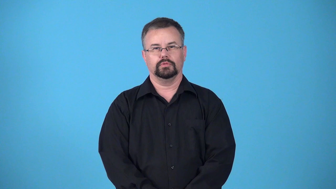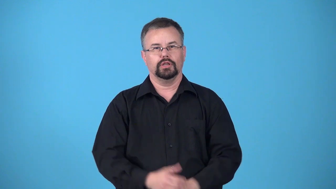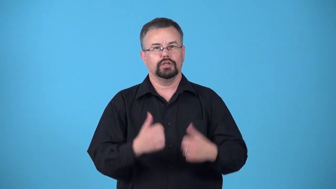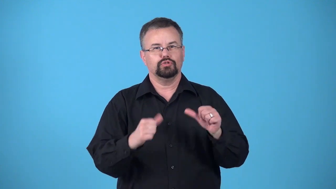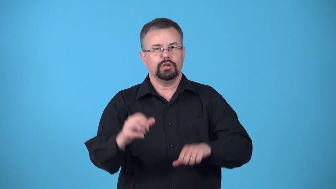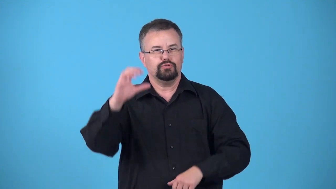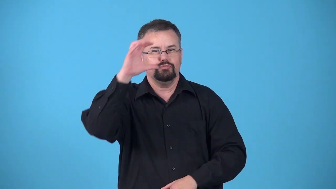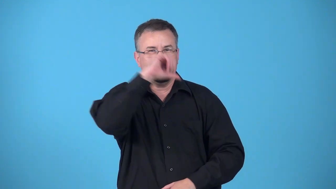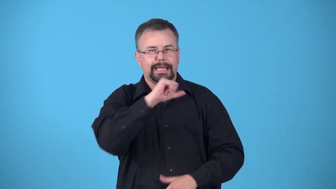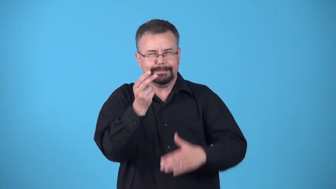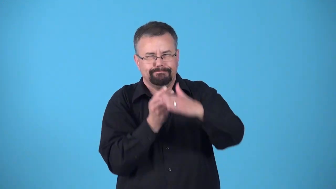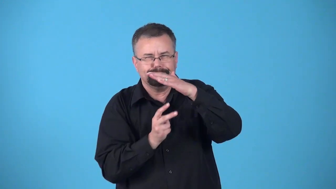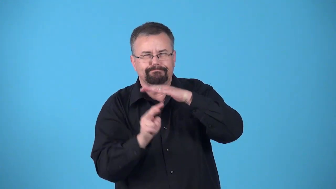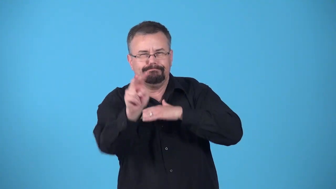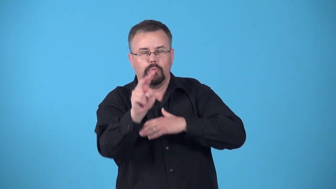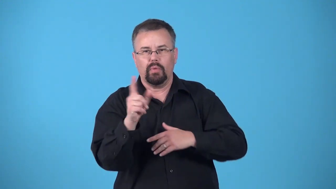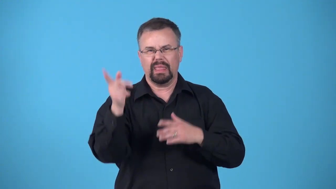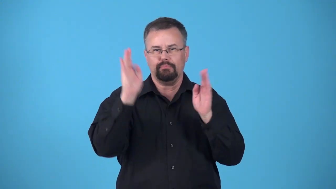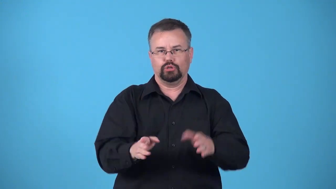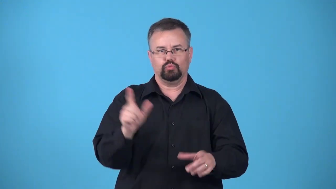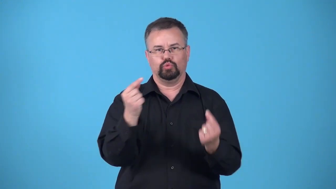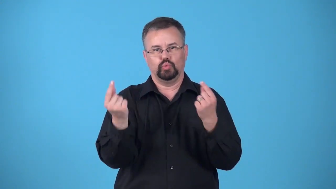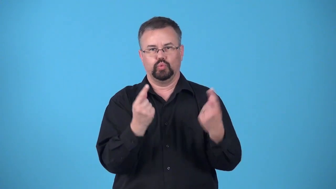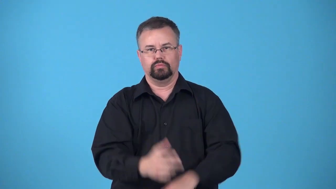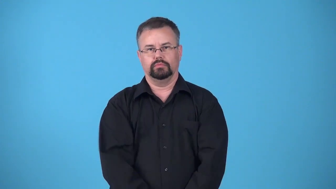second guess